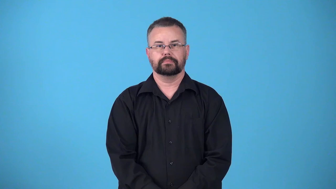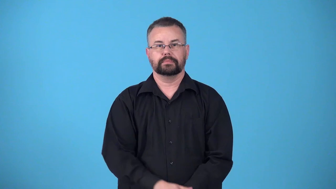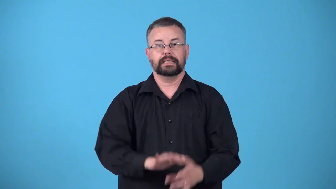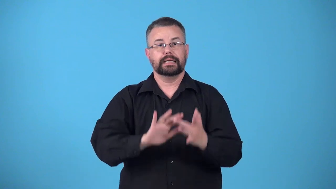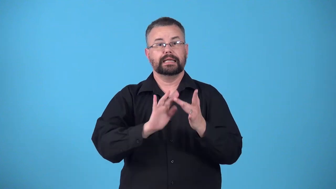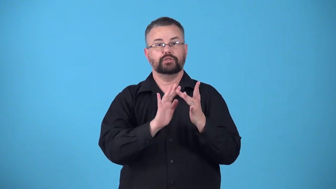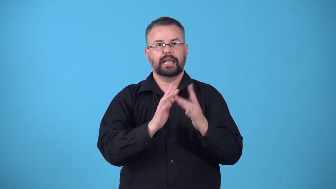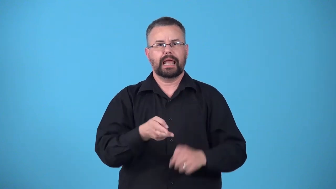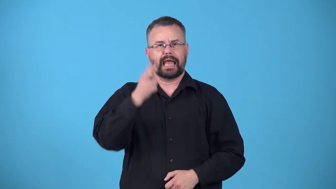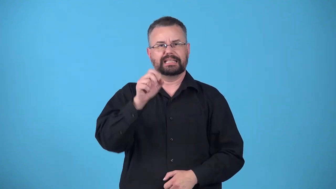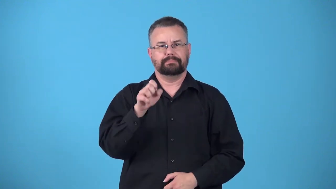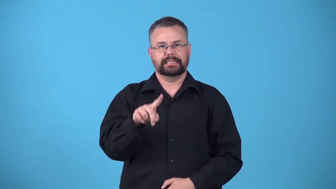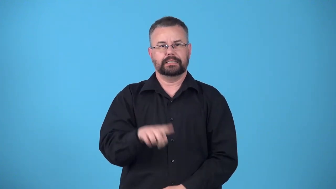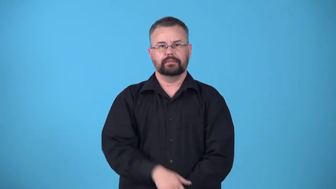broadband